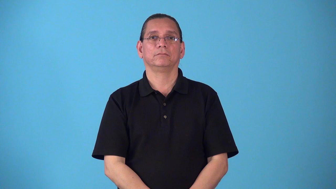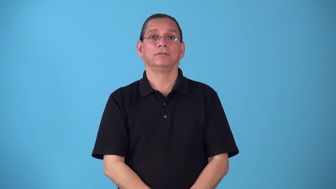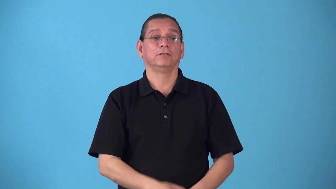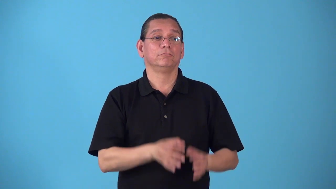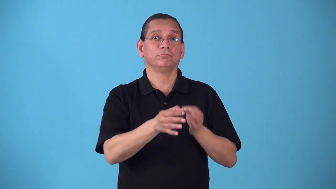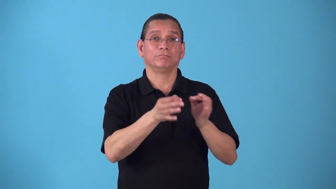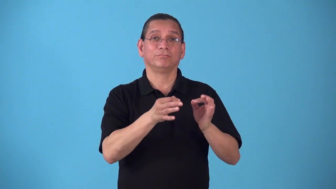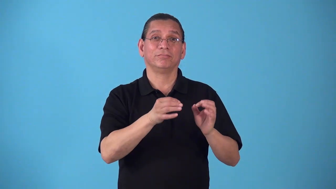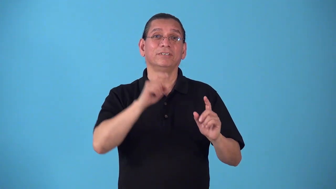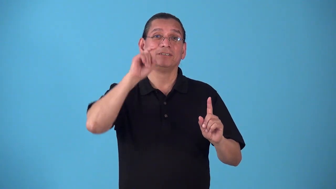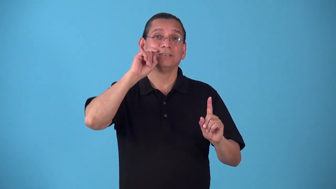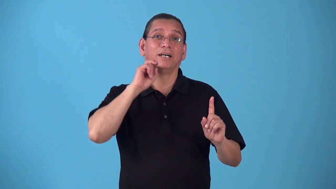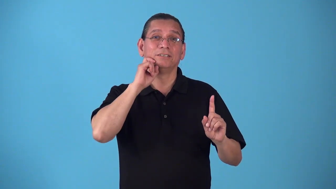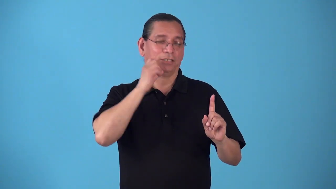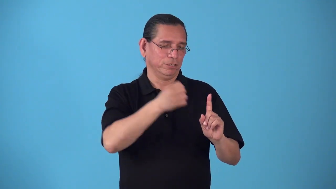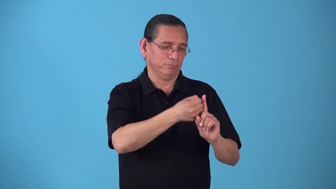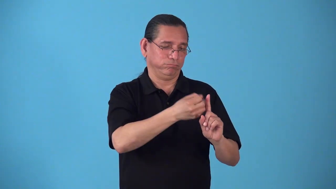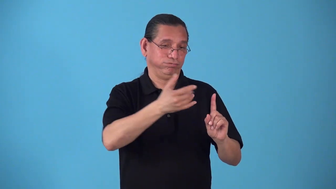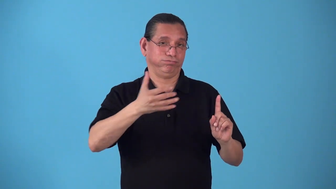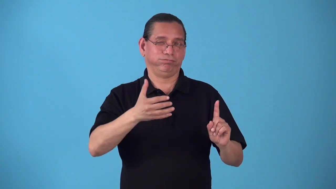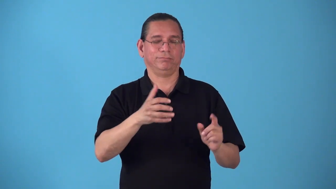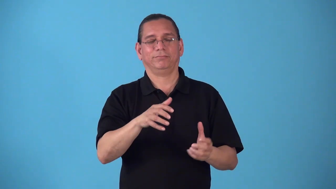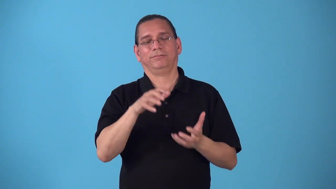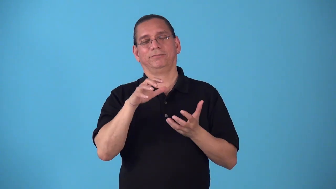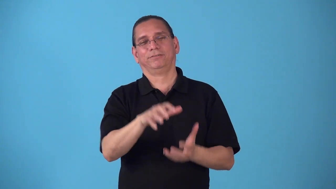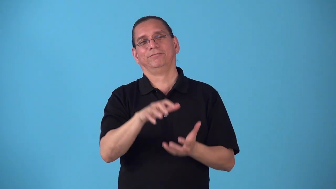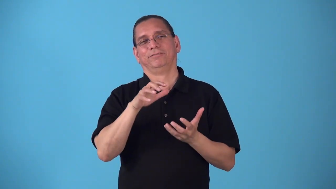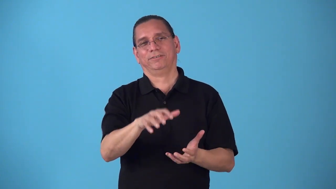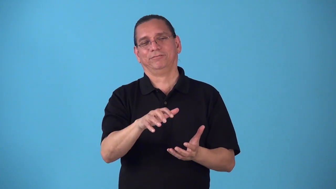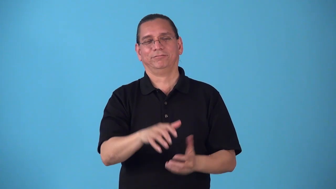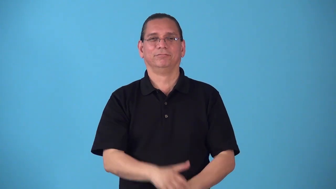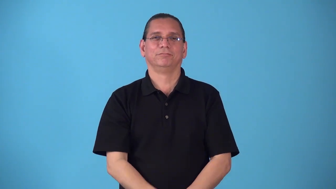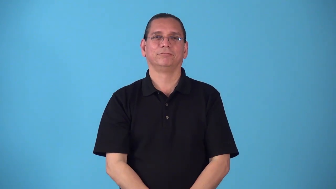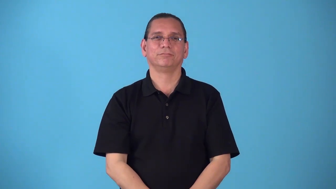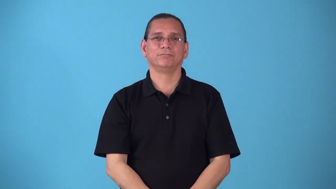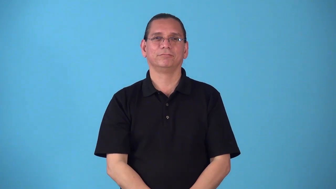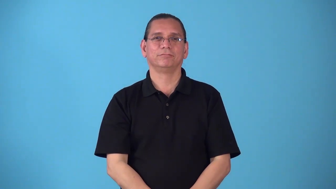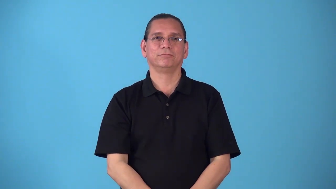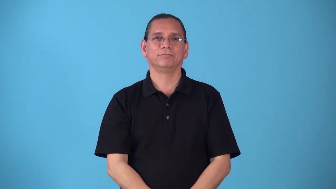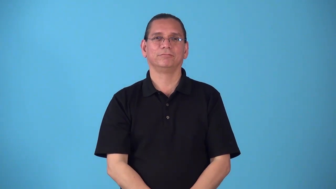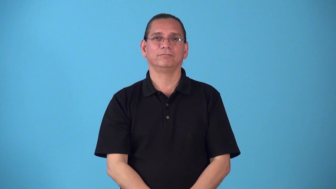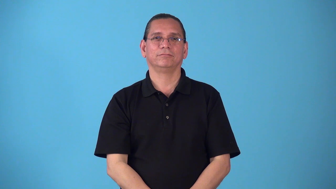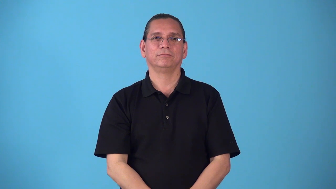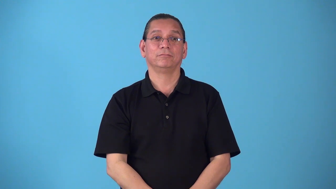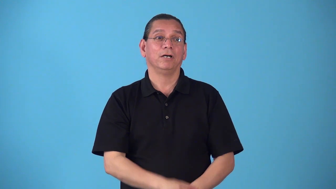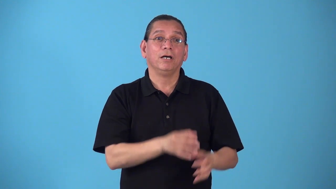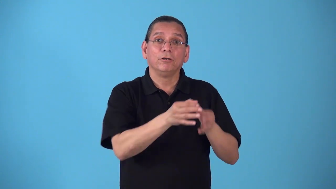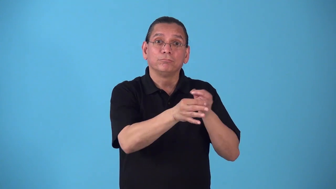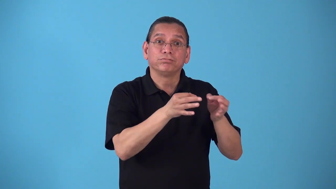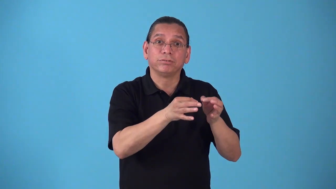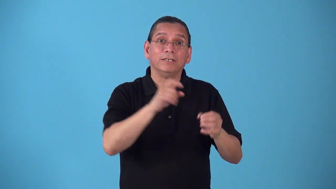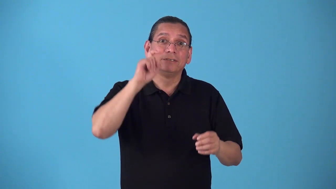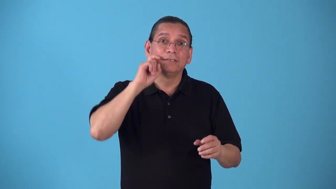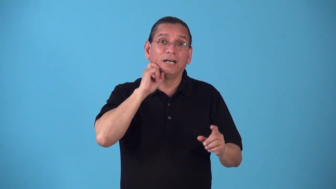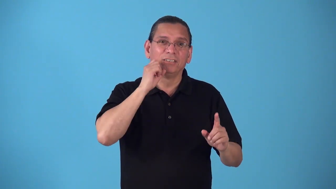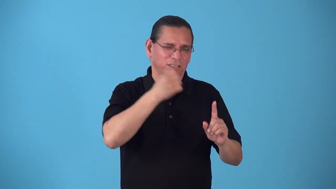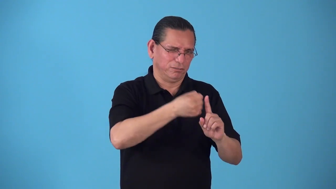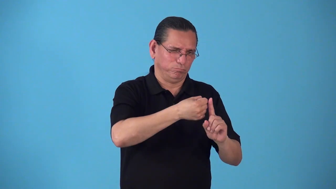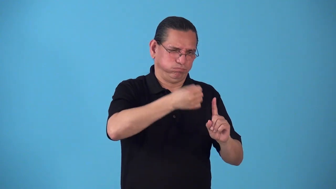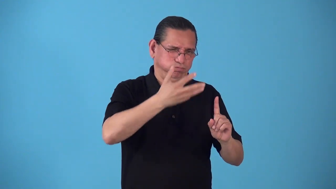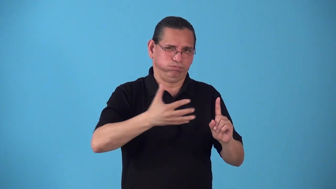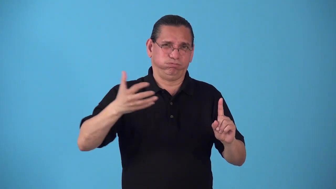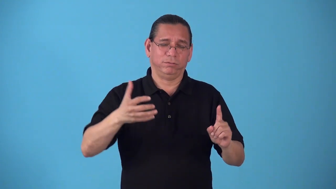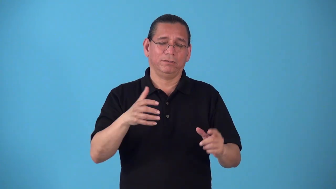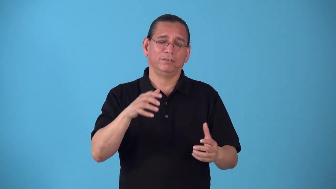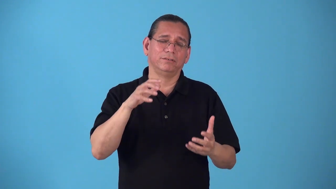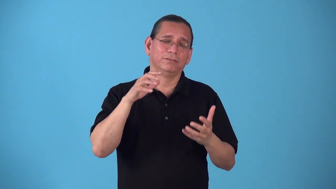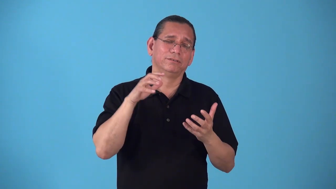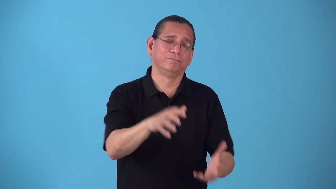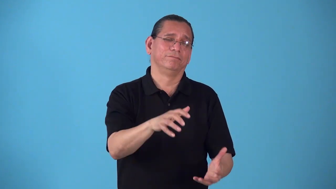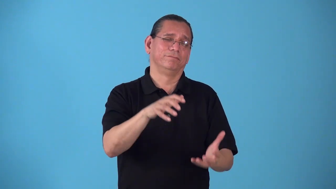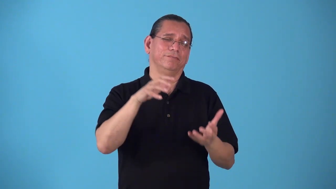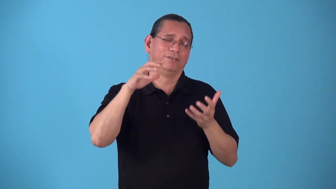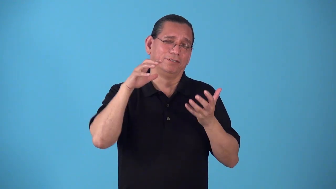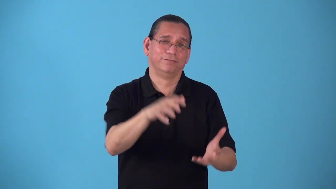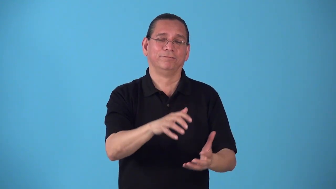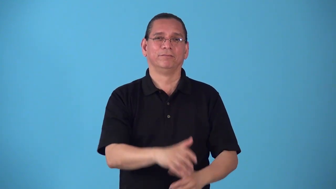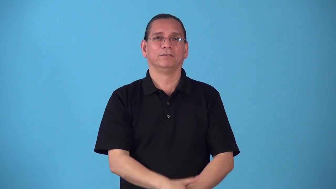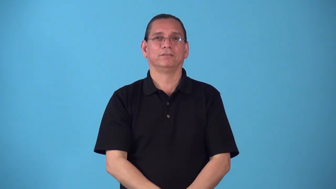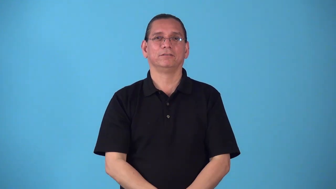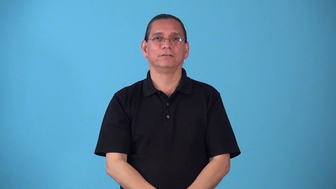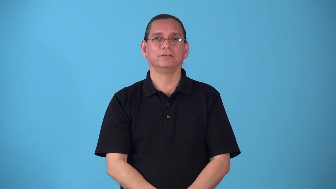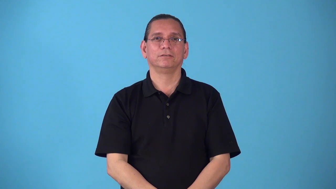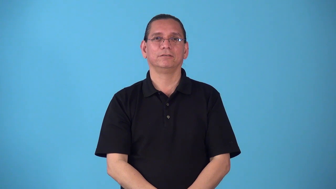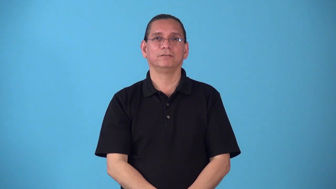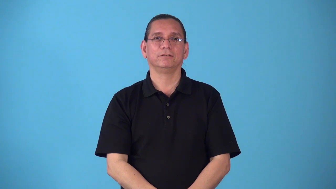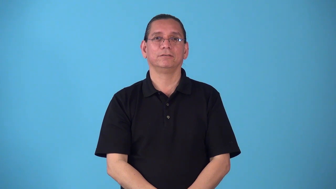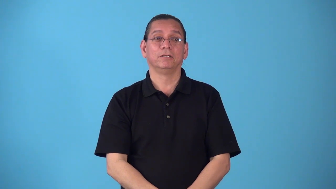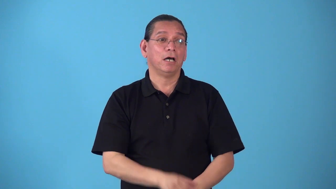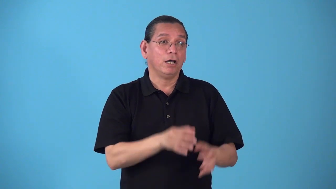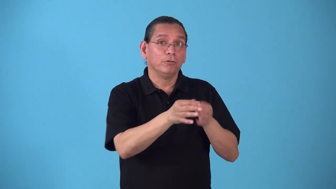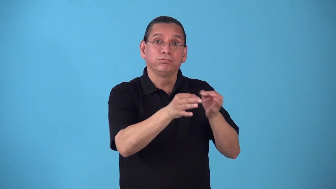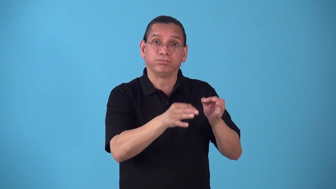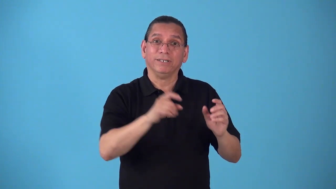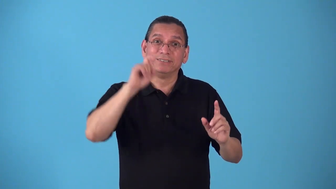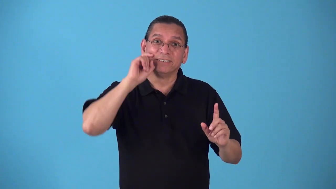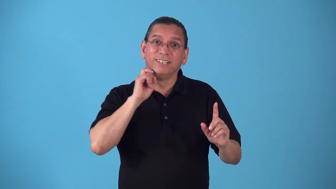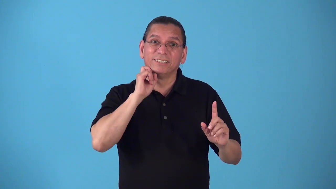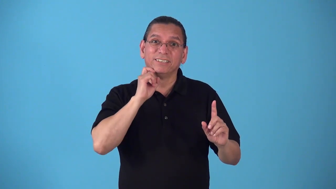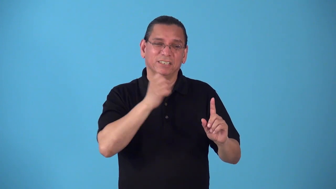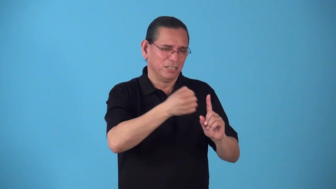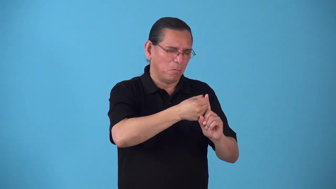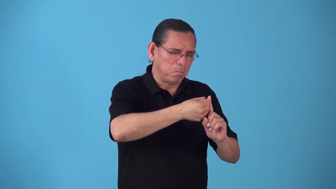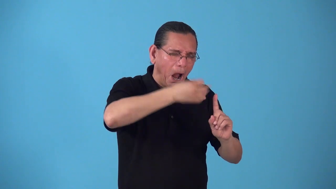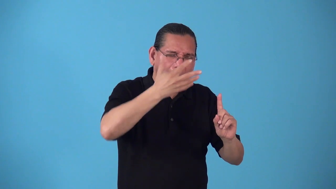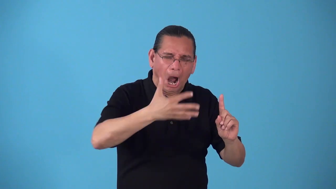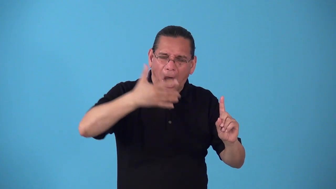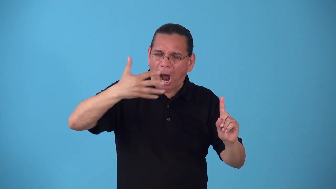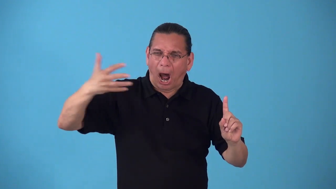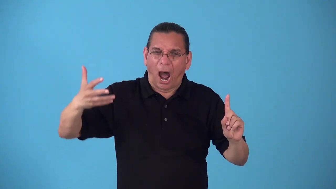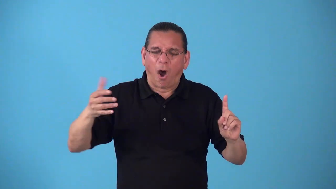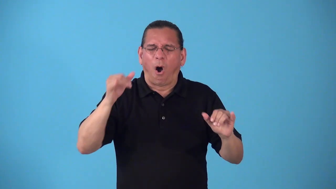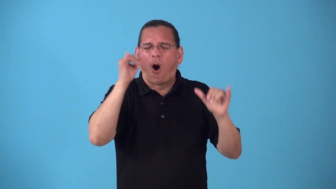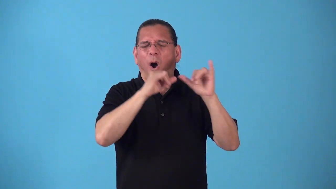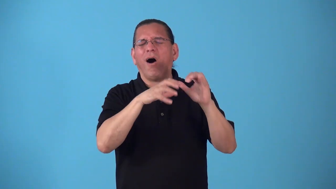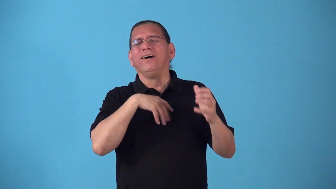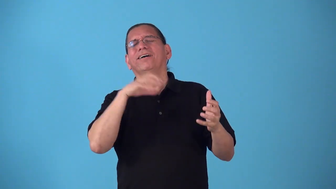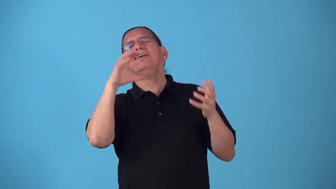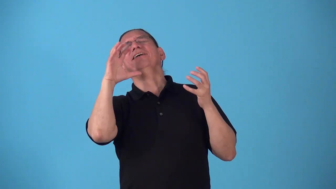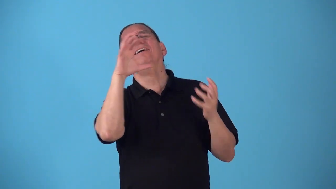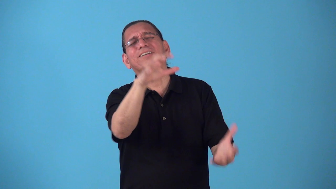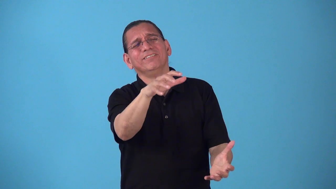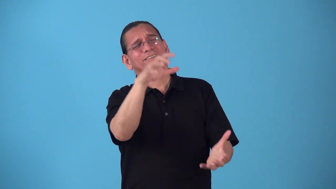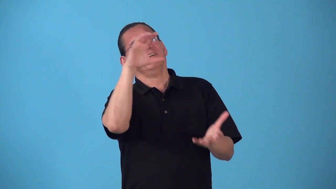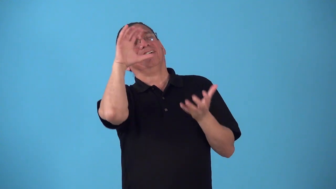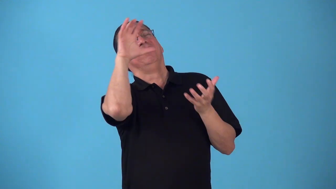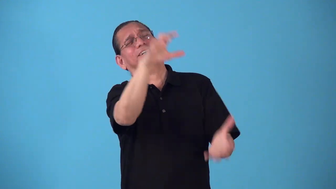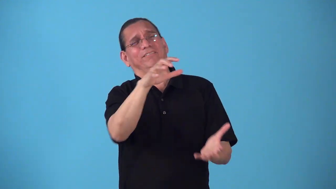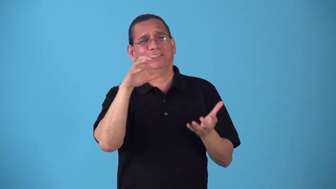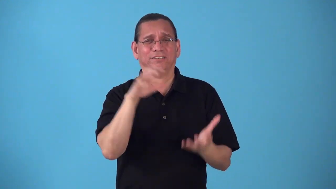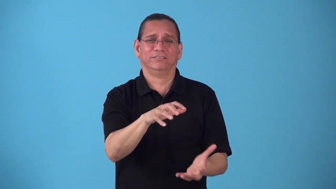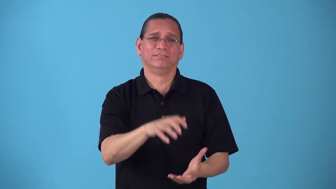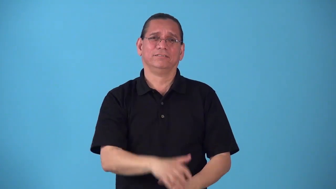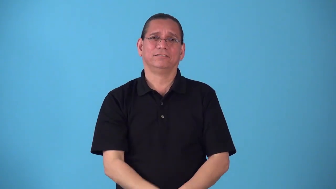saucy